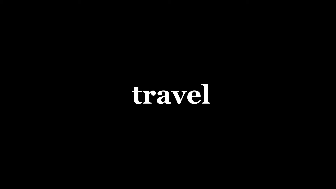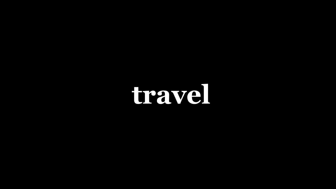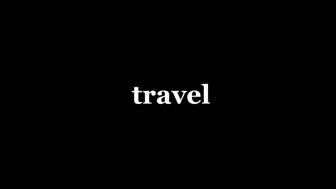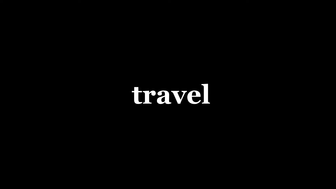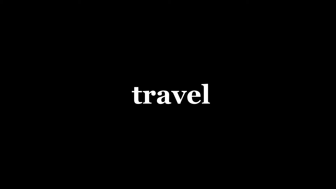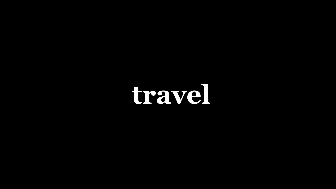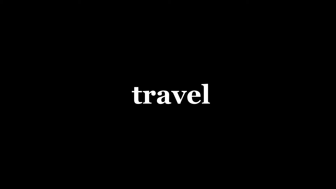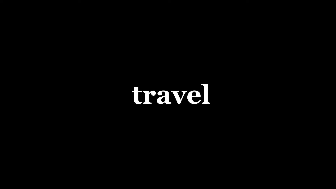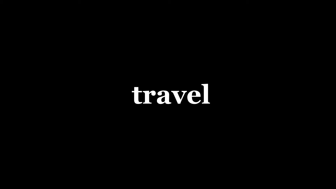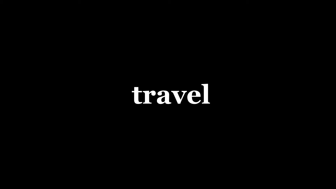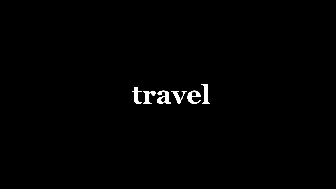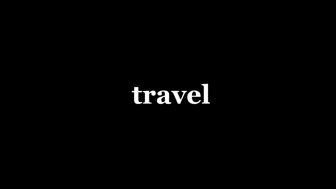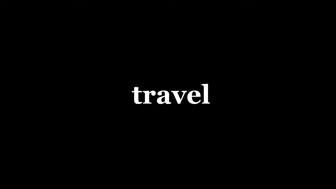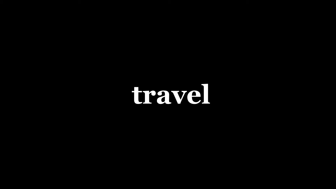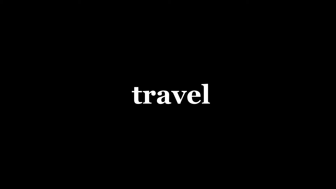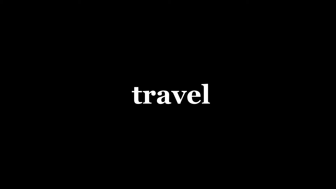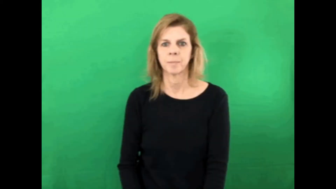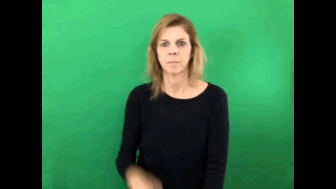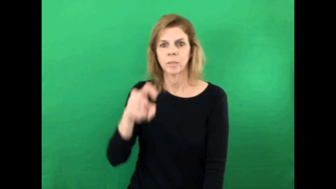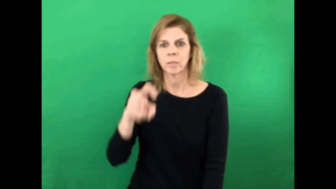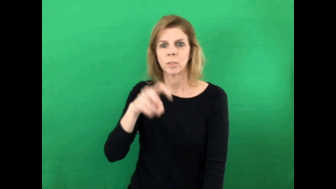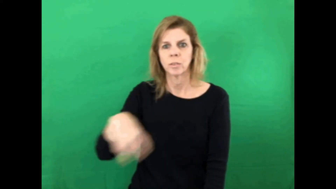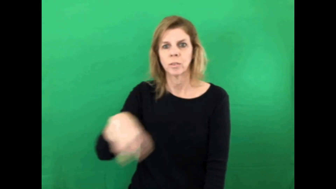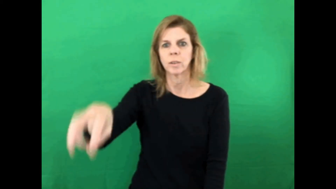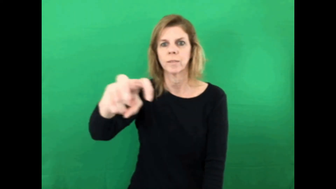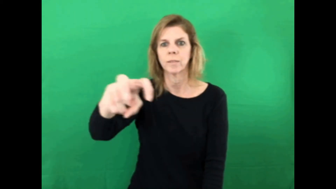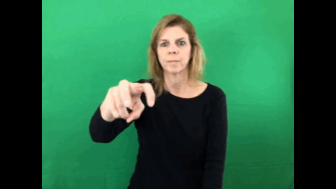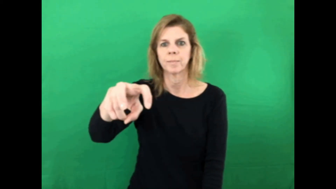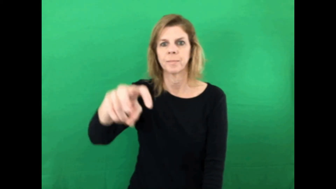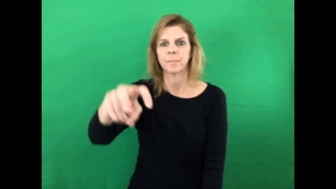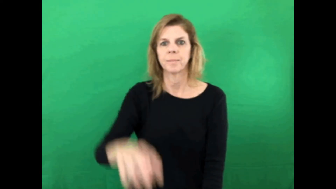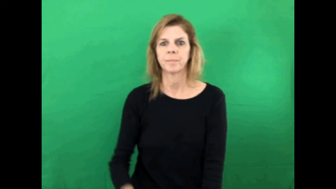Travel